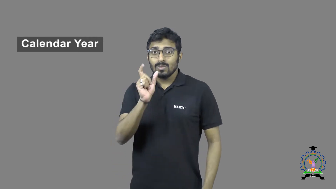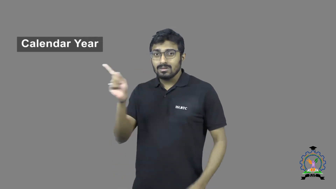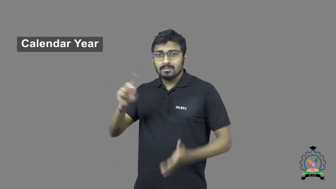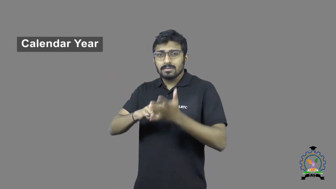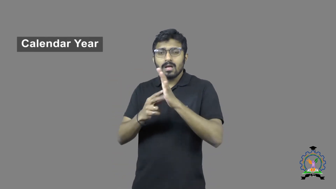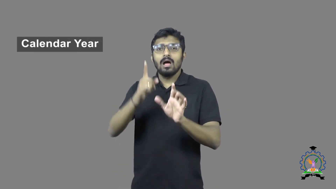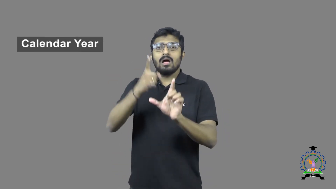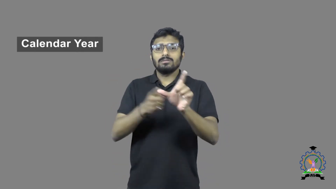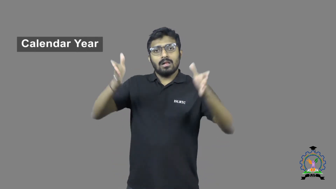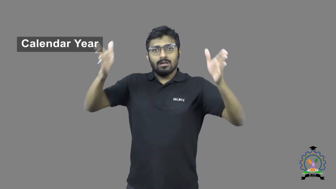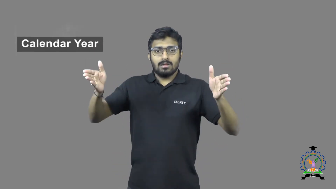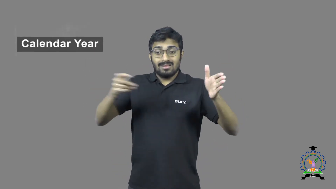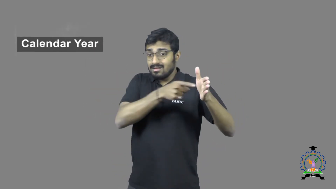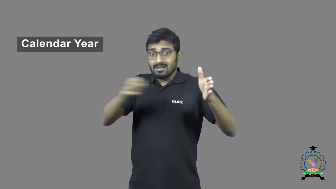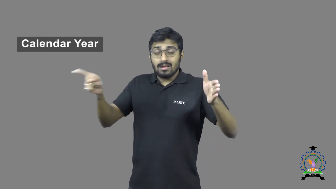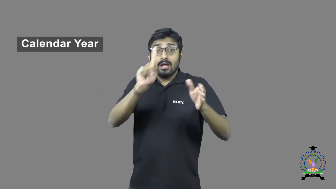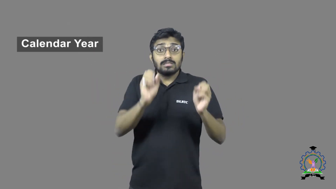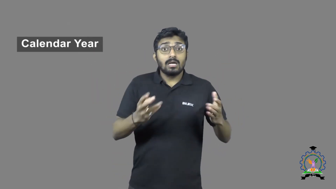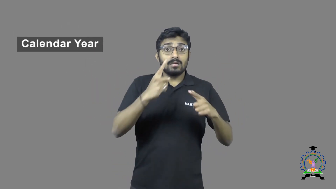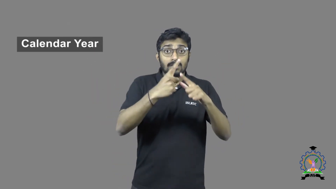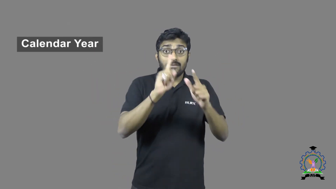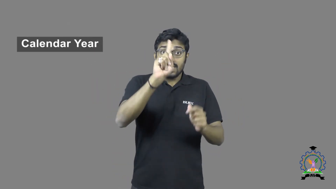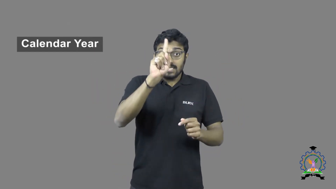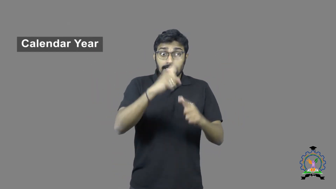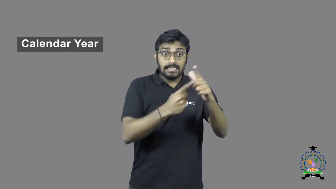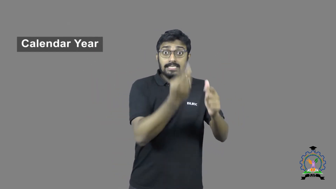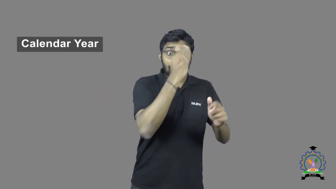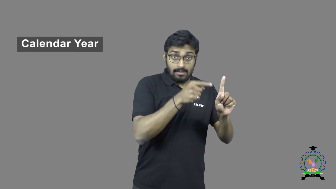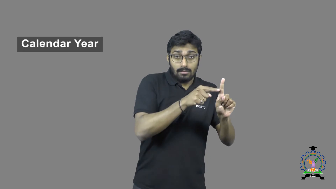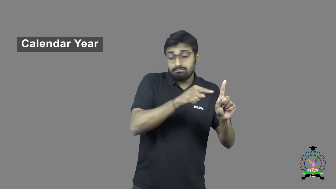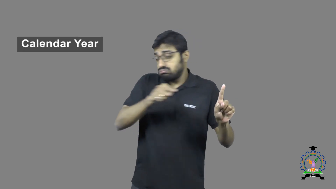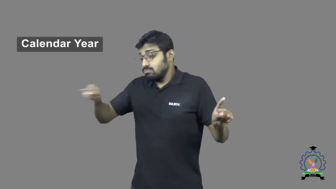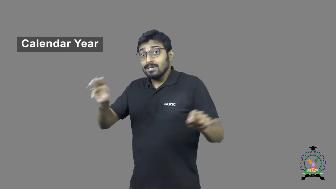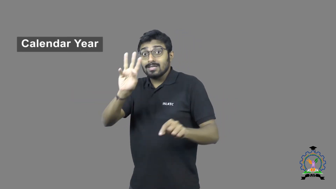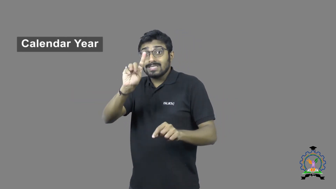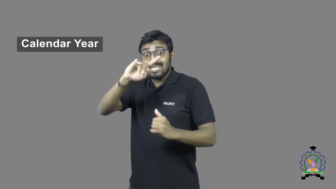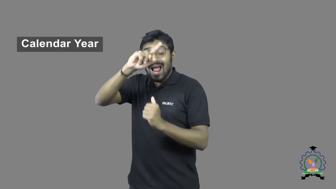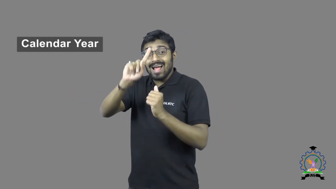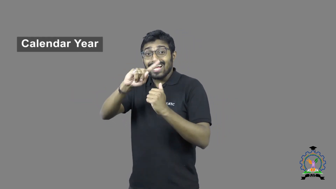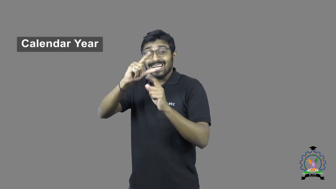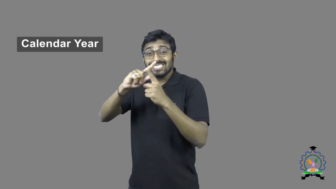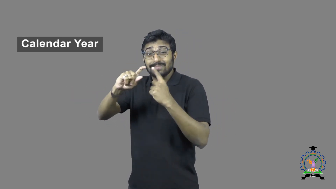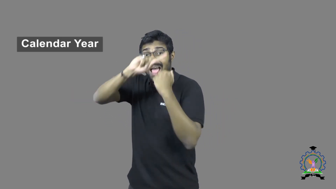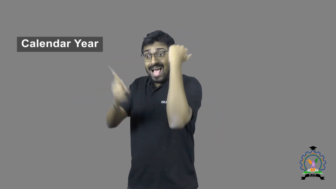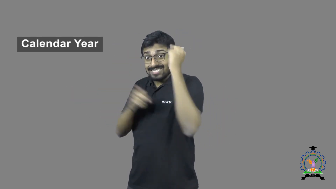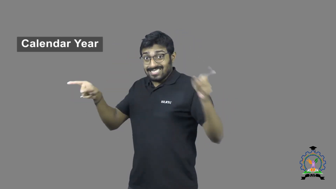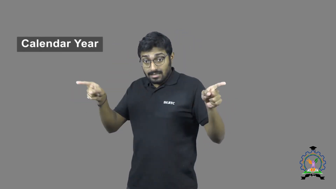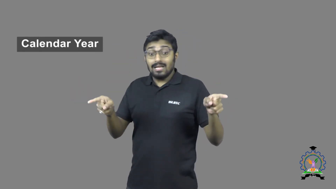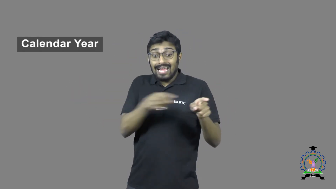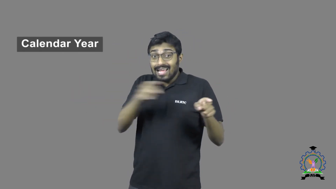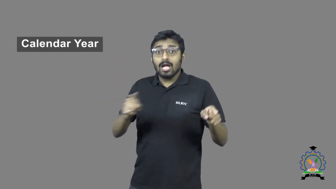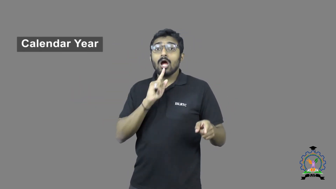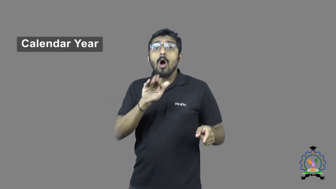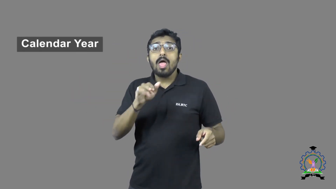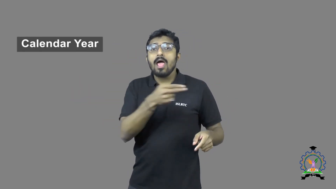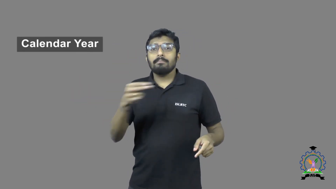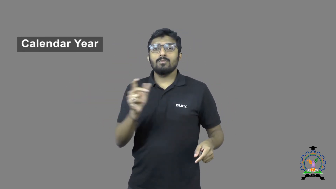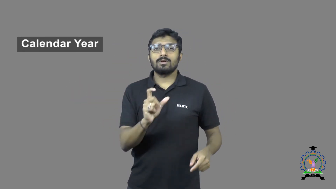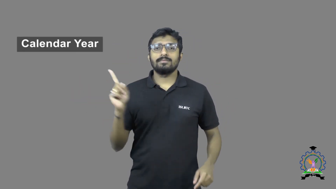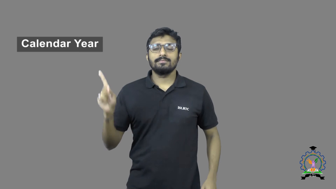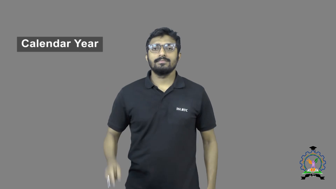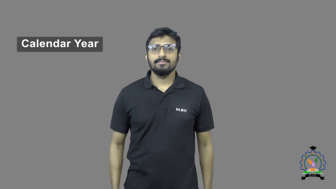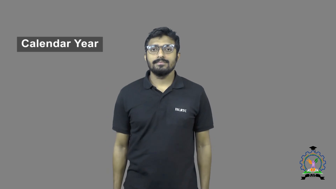Calendar Year